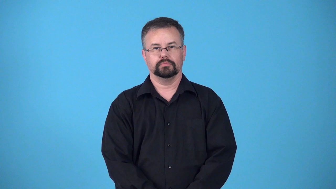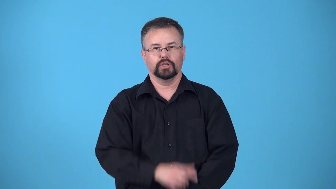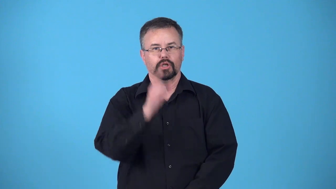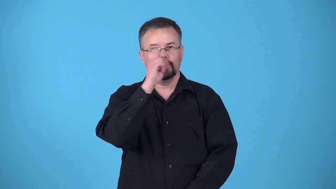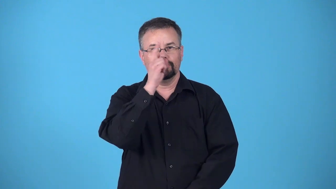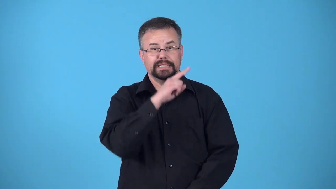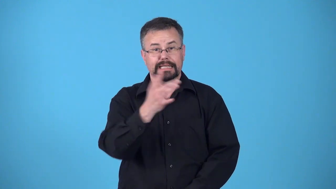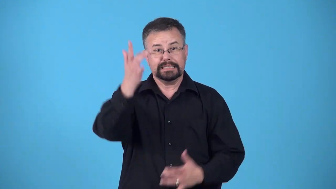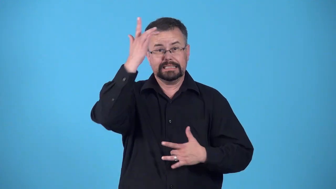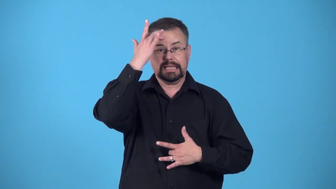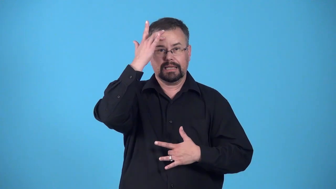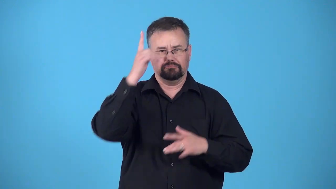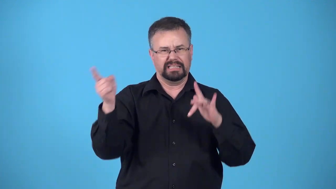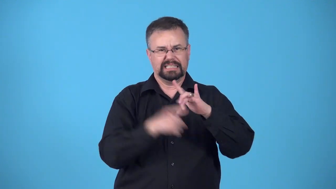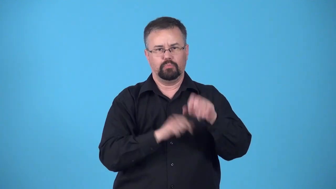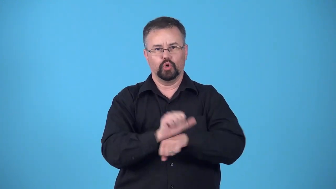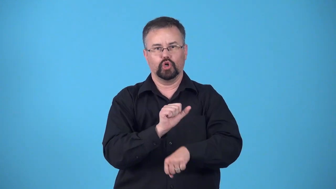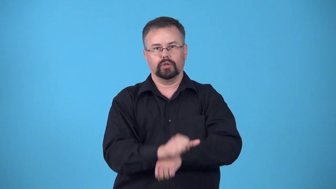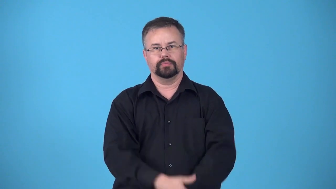throw a sickie, skip